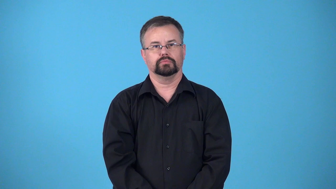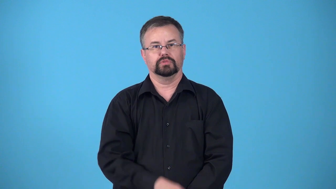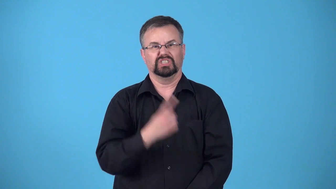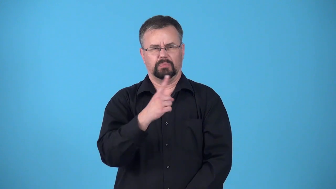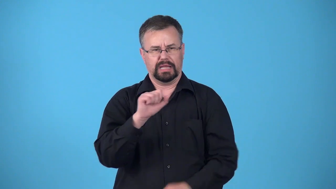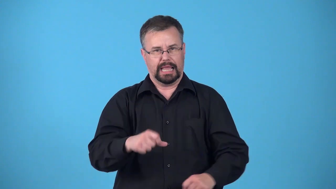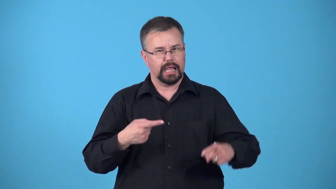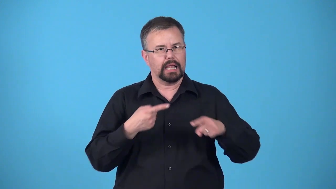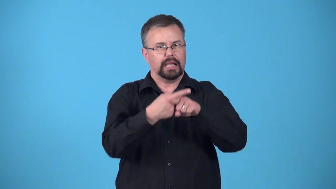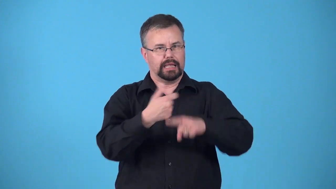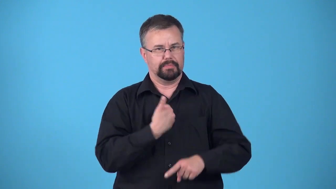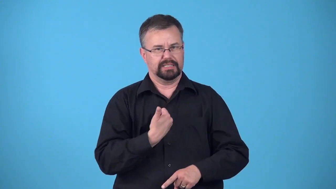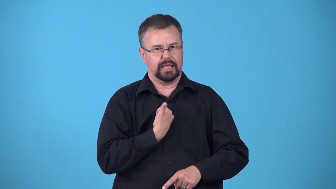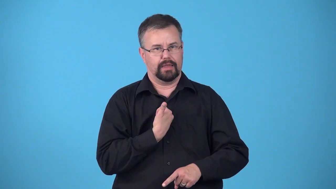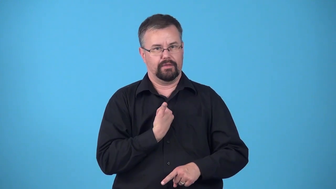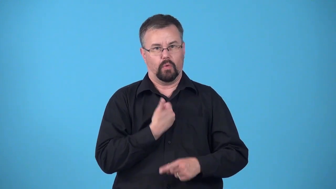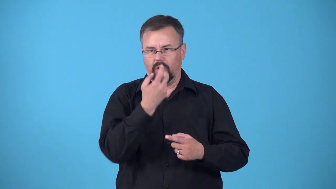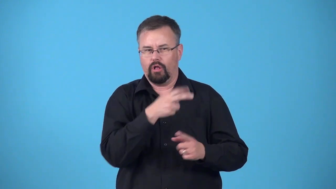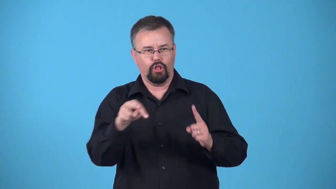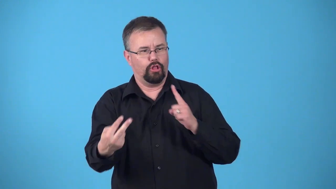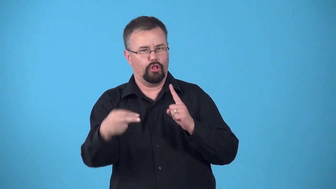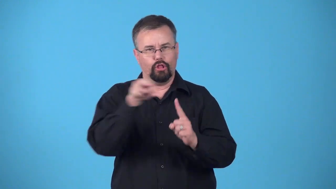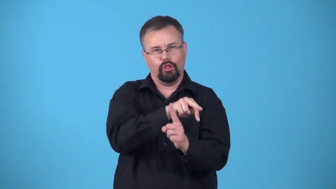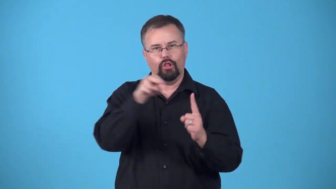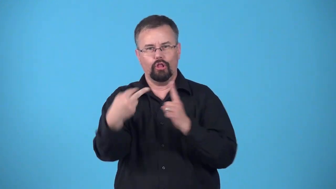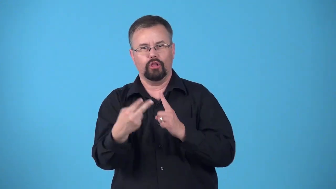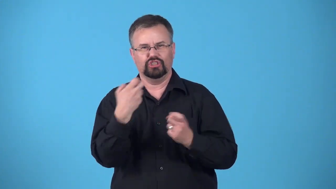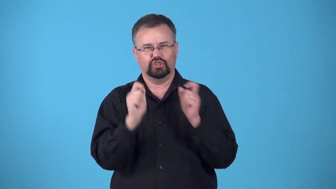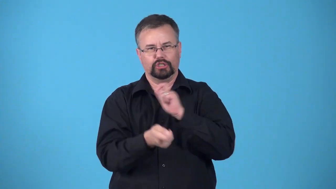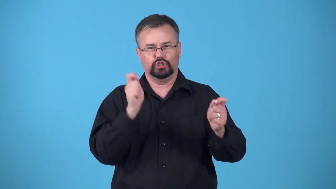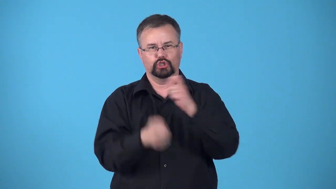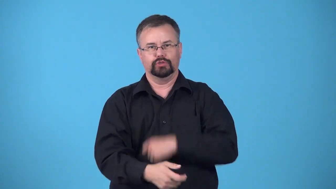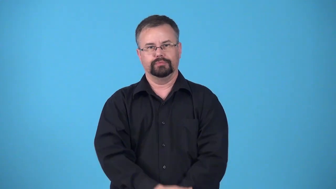seesaw-opinion